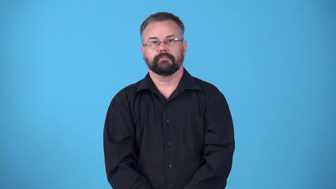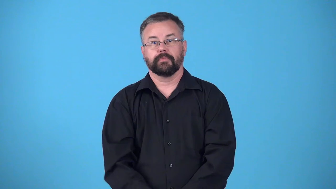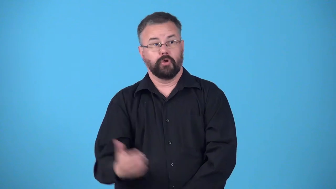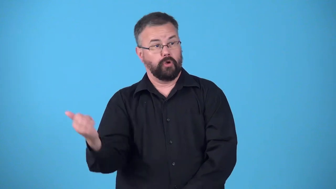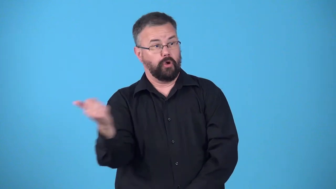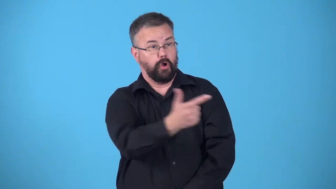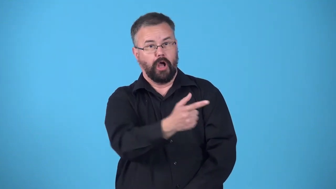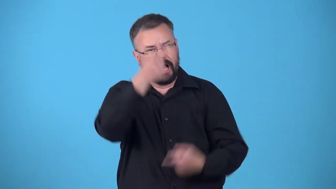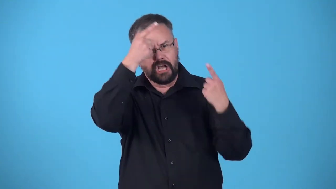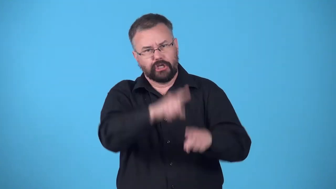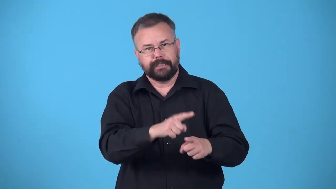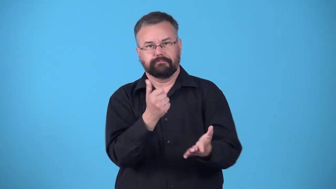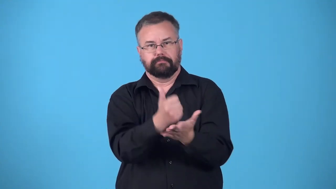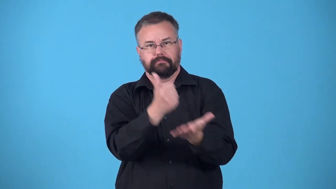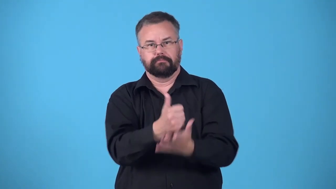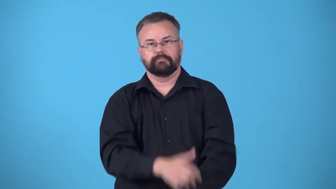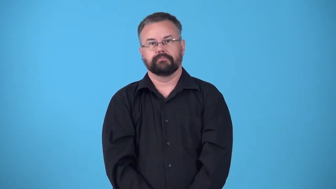all in join